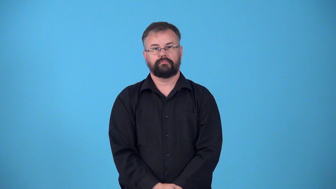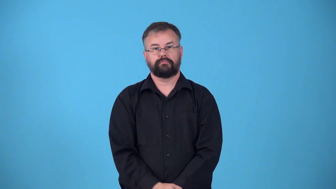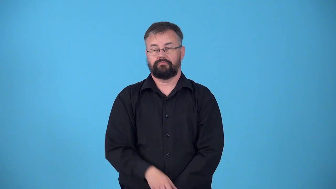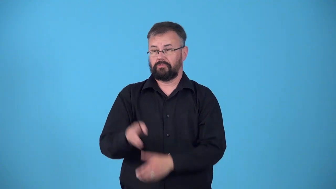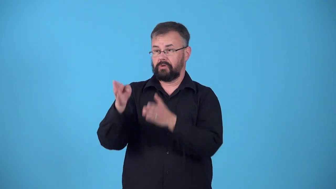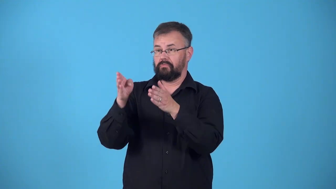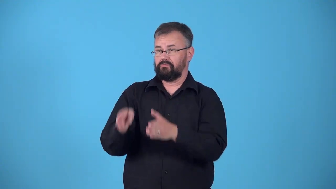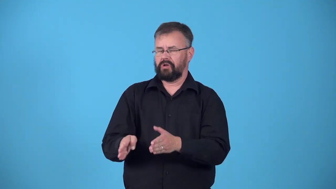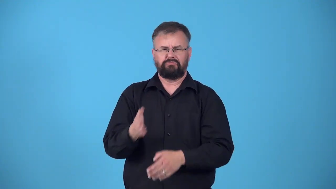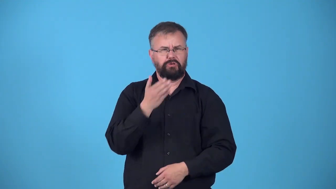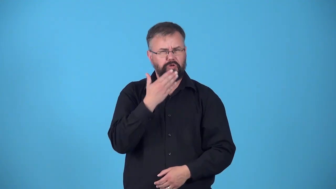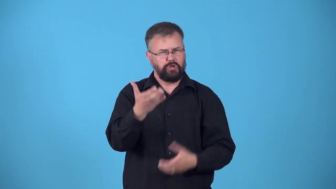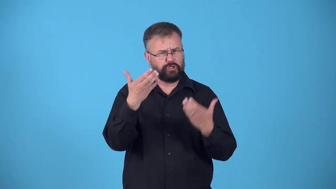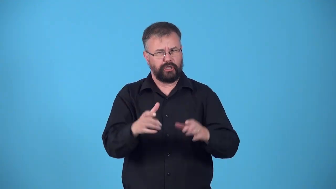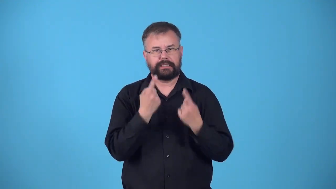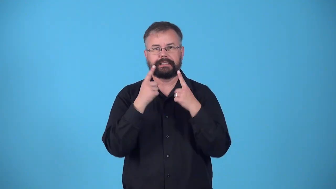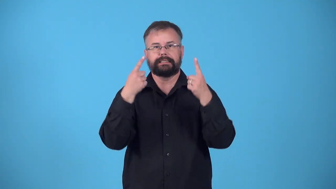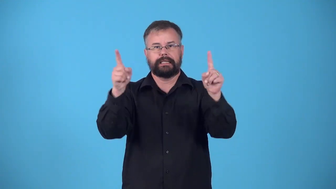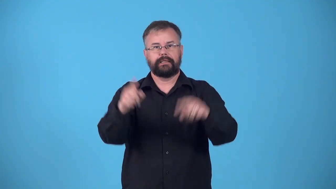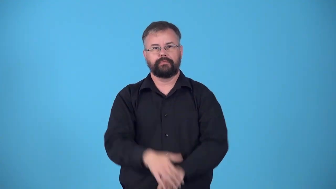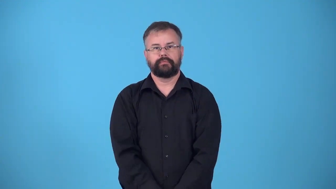top prospect